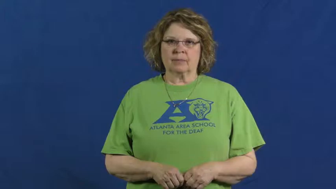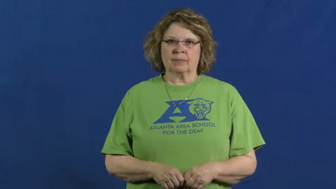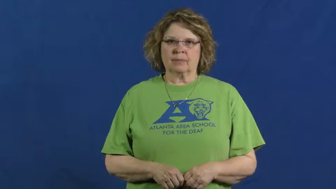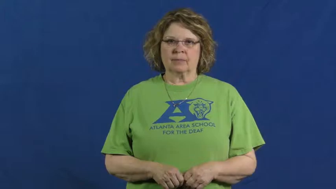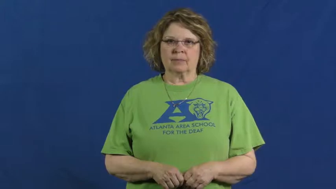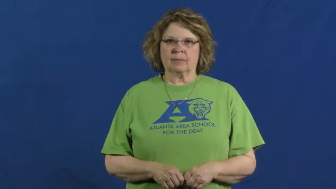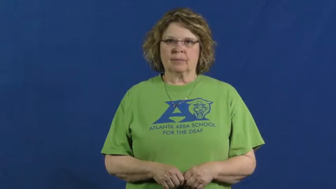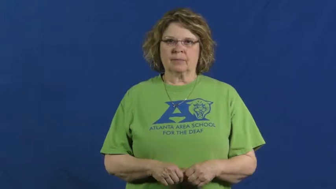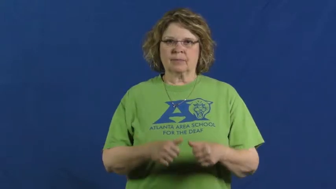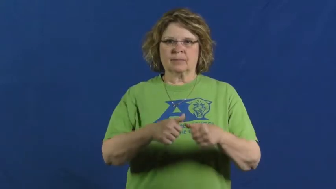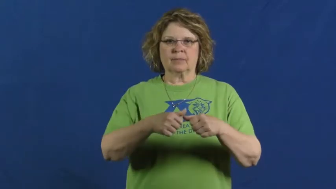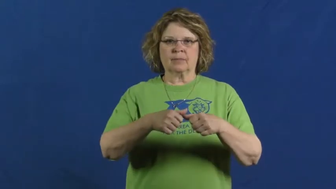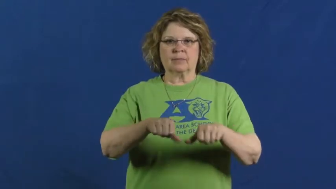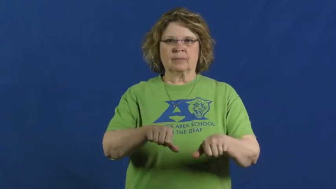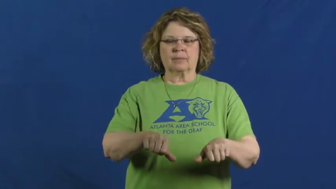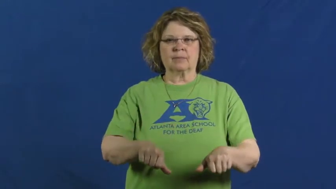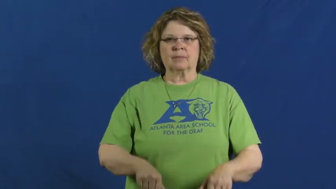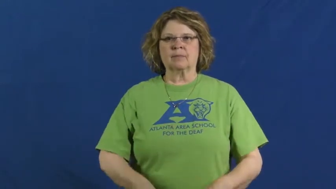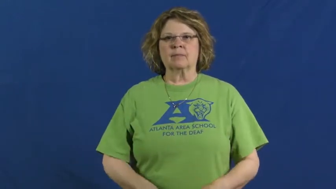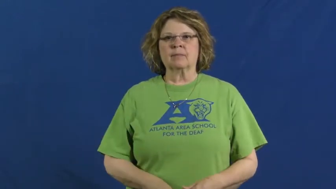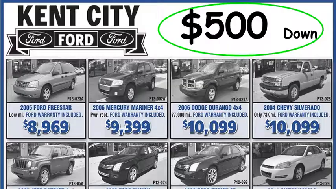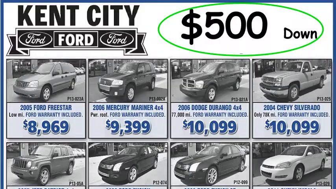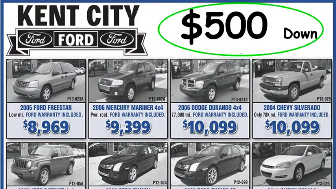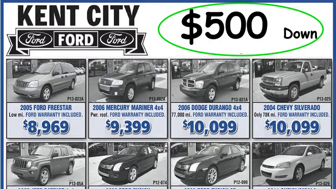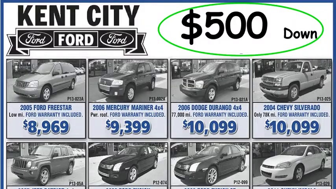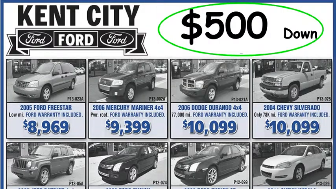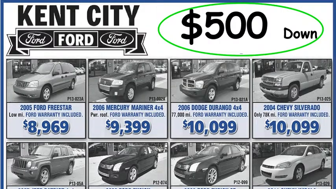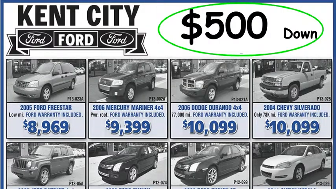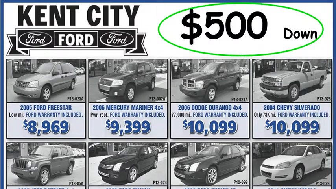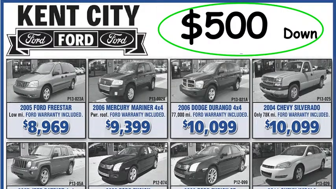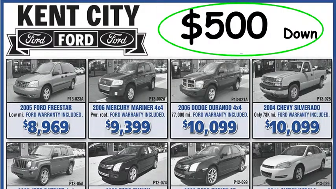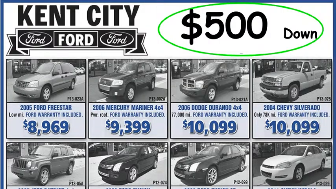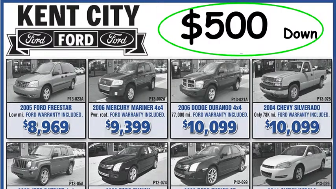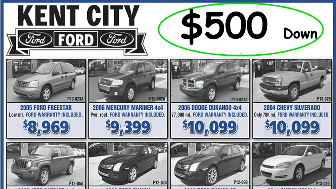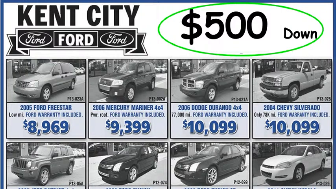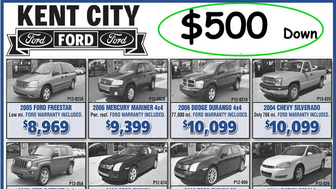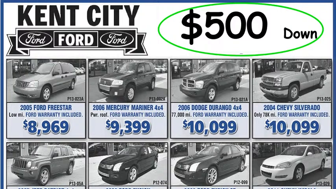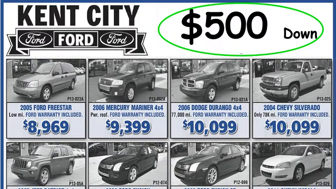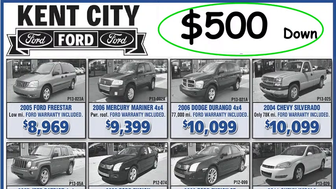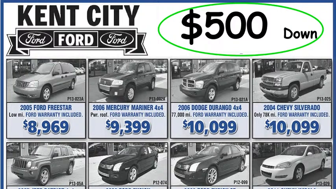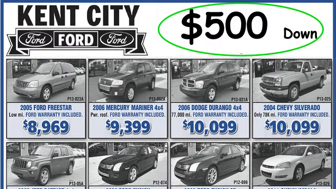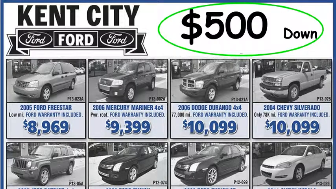down-deposit